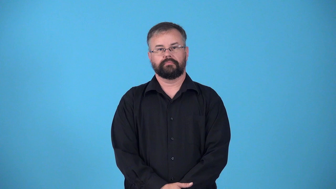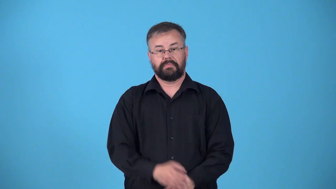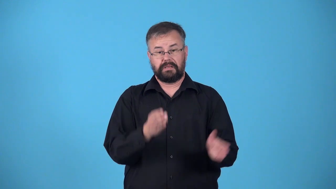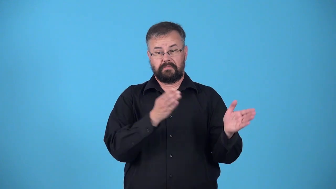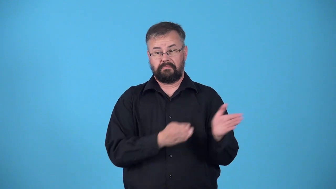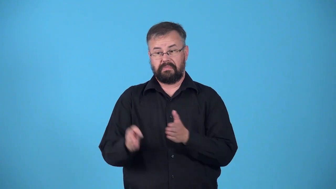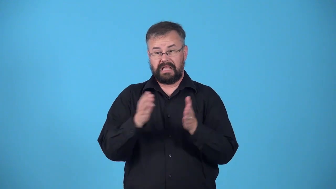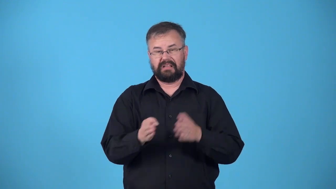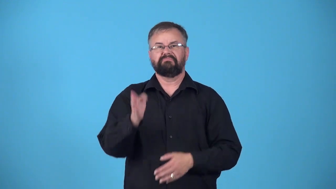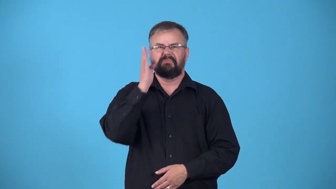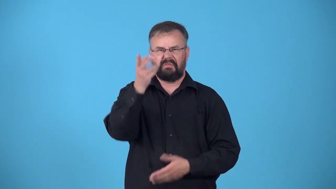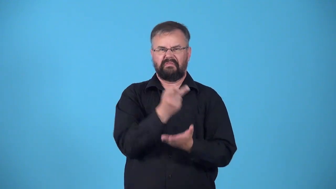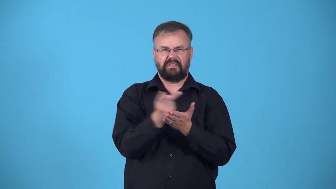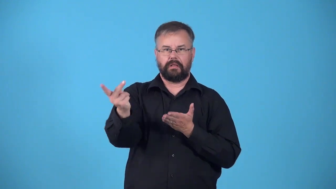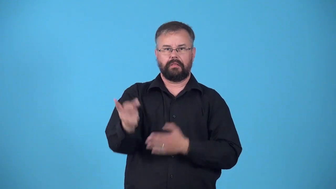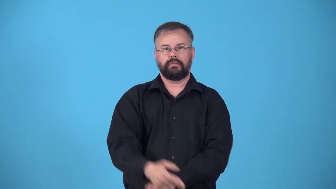nonstarter